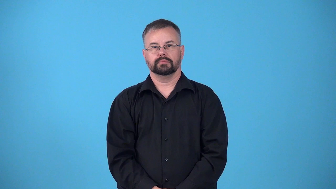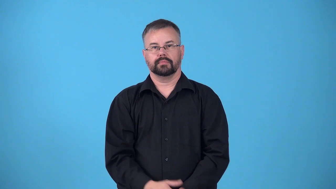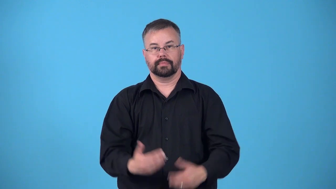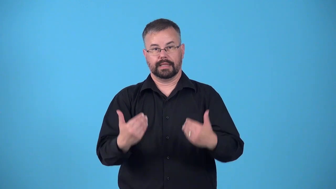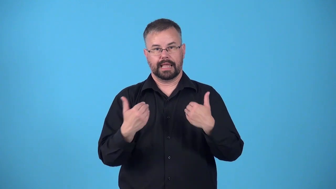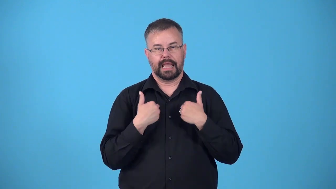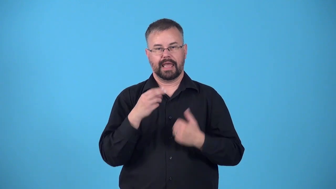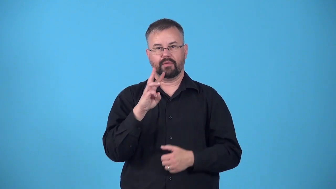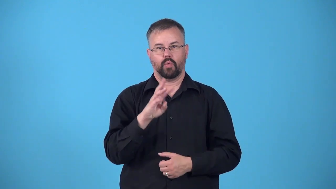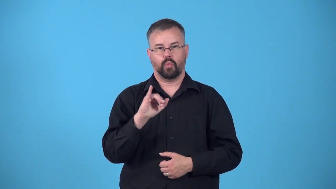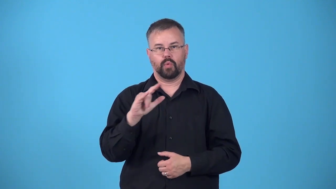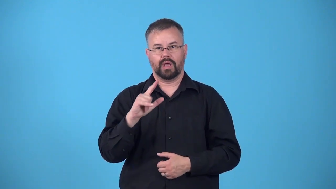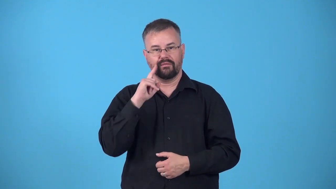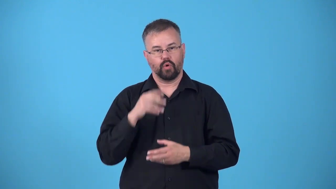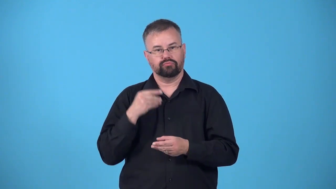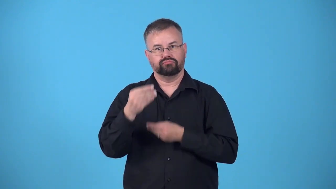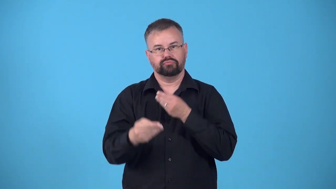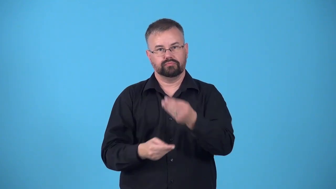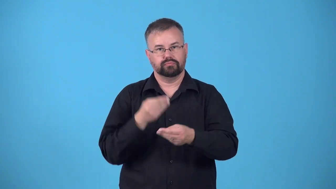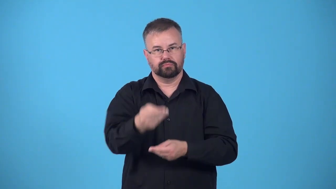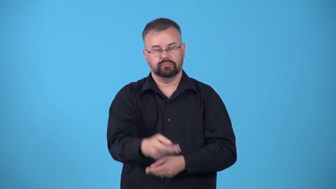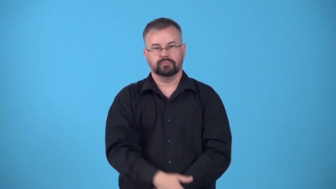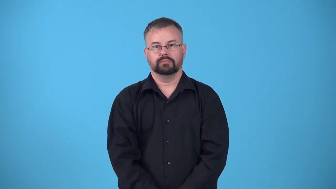testate